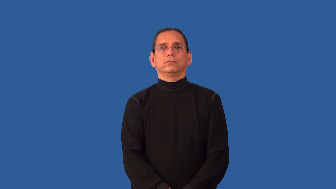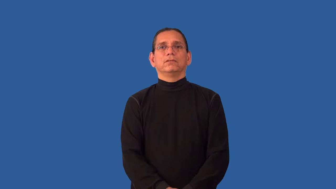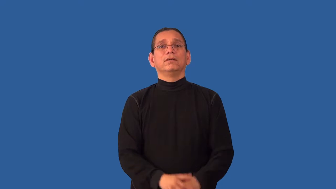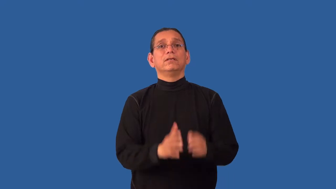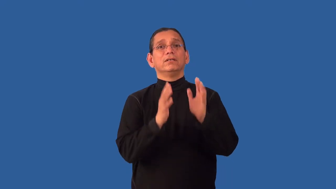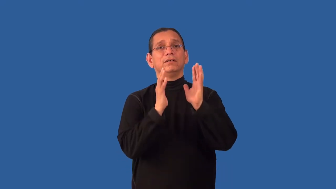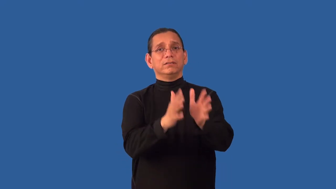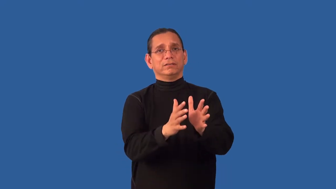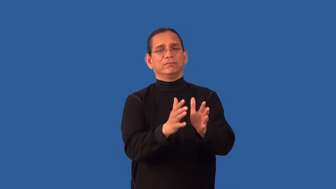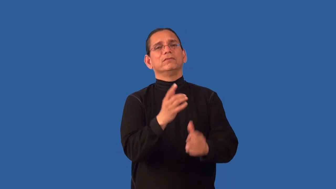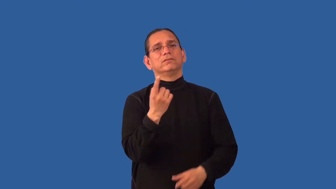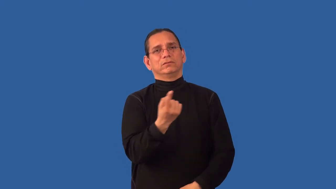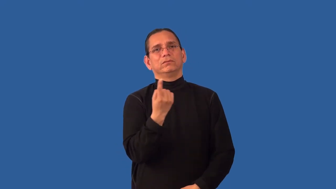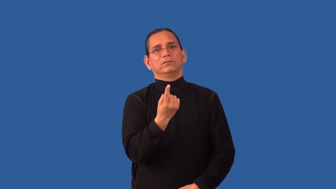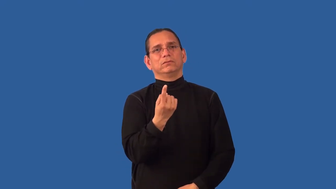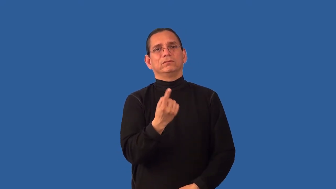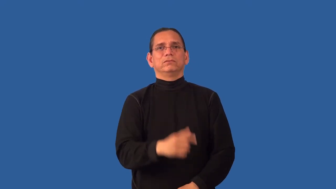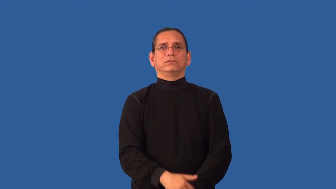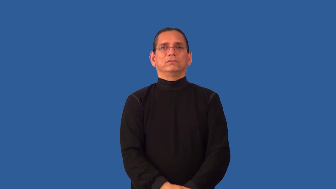unmolested